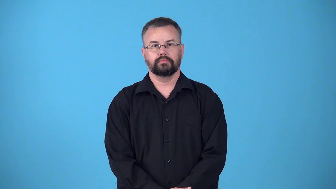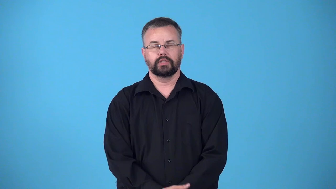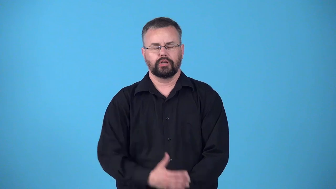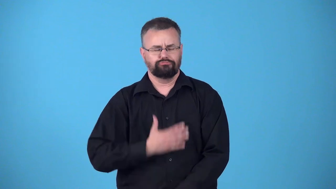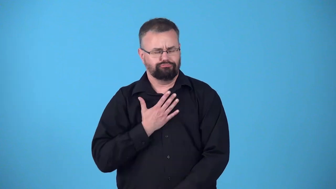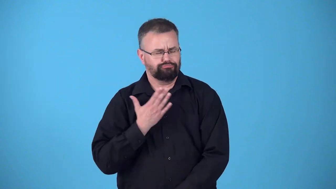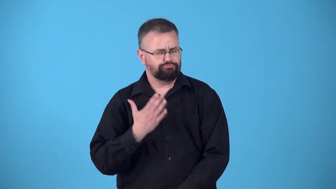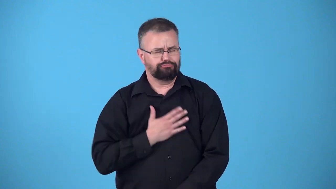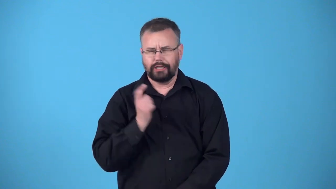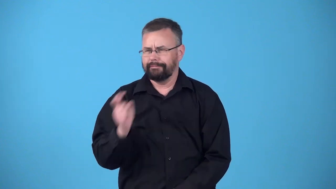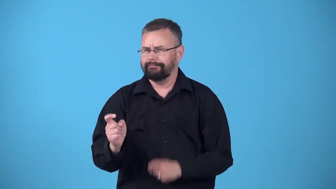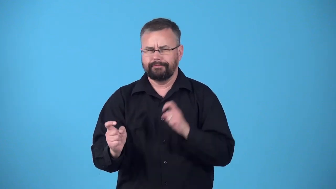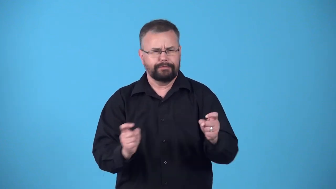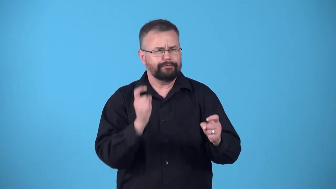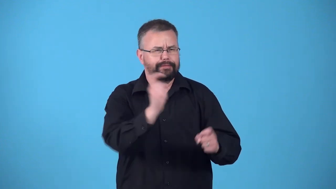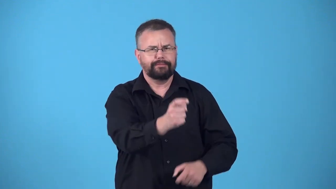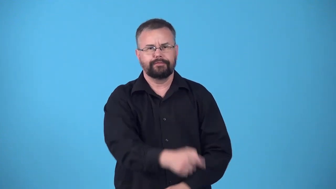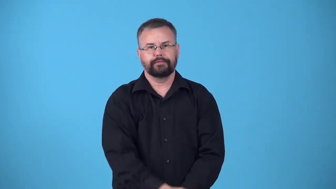give the shirt off your back